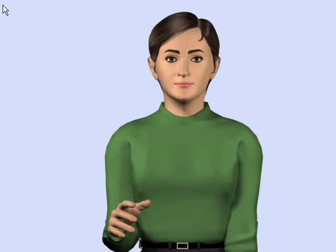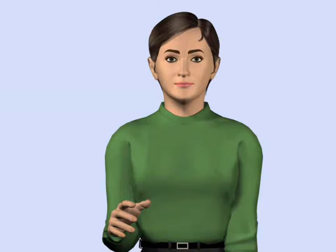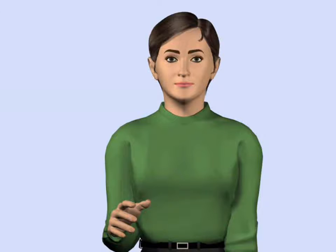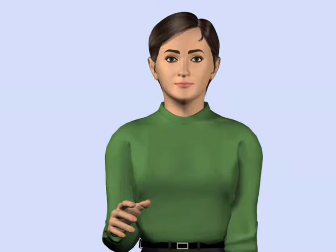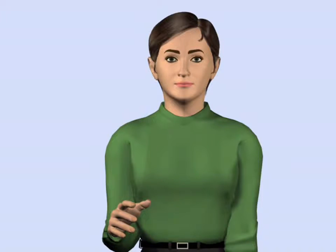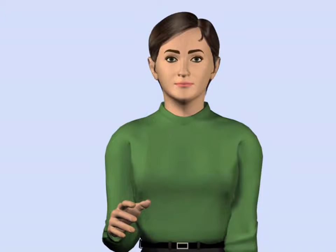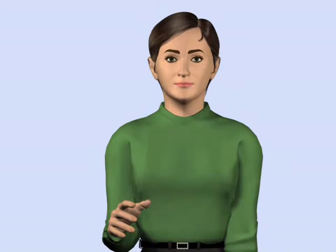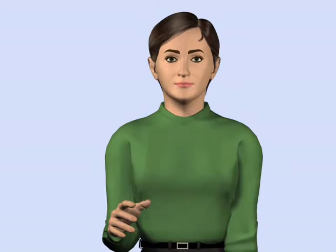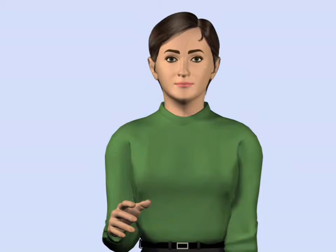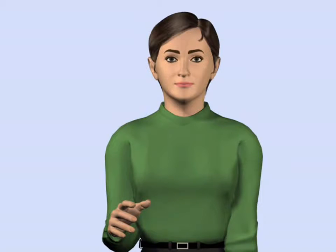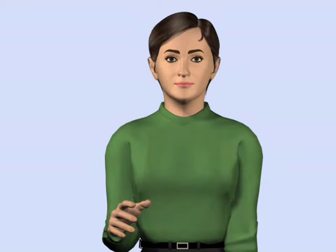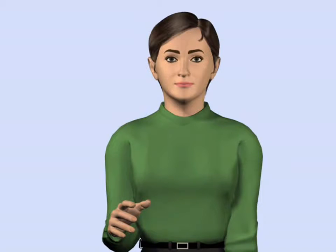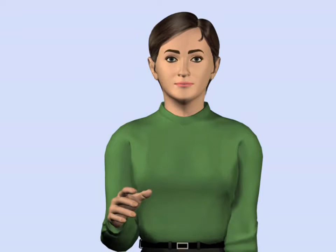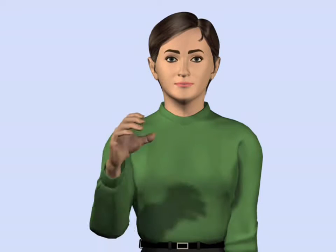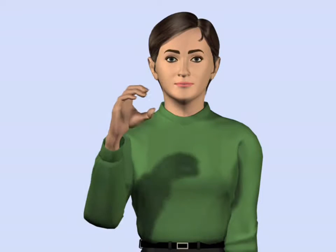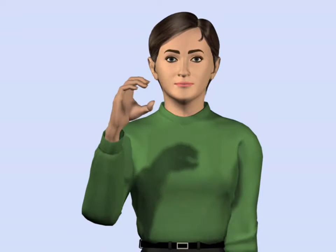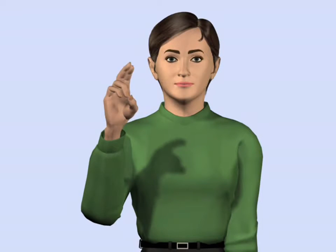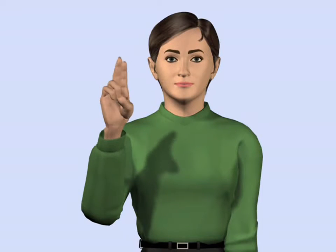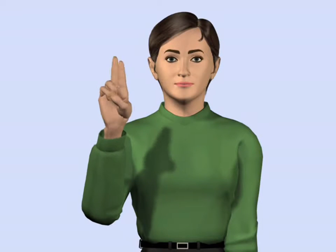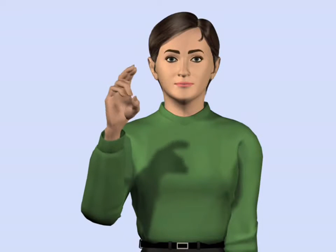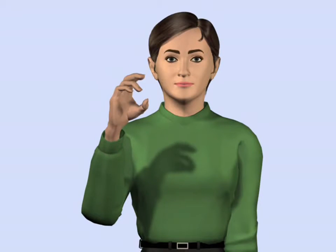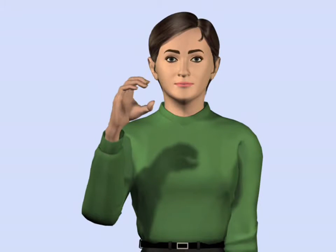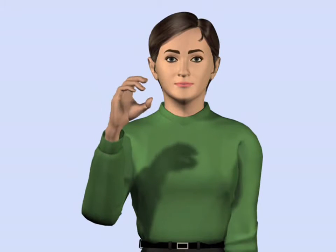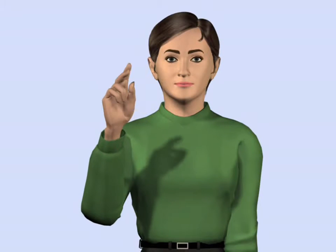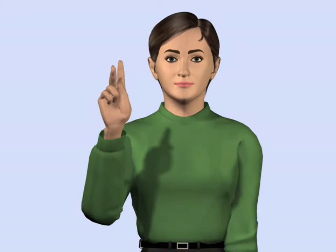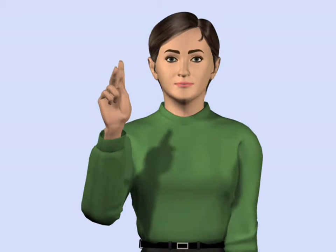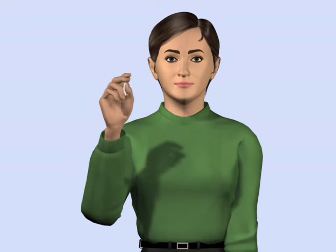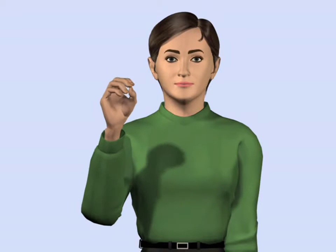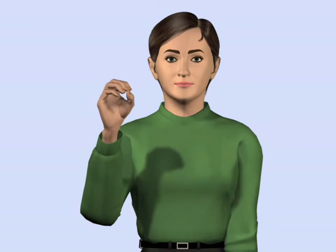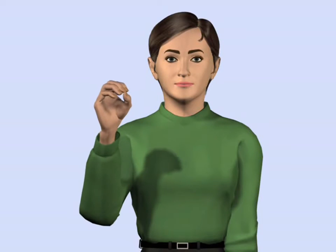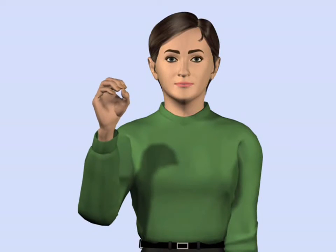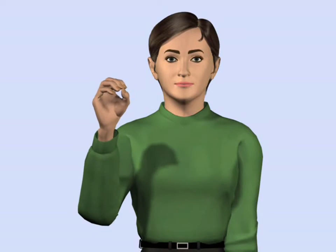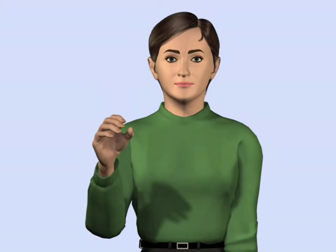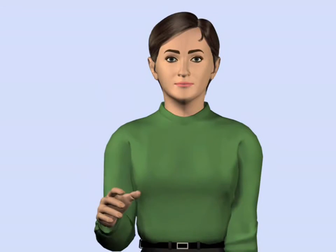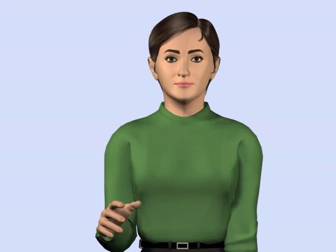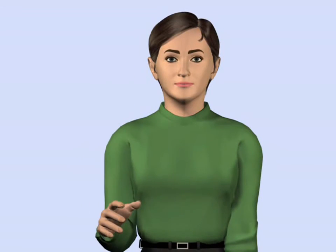cuckoo